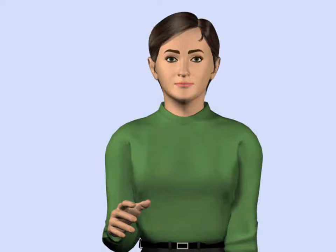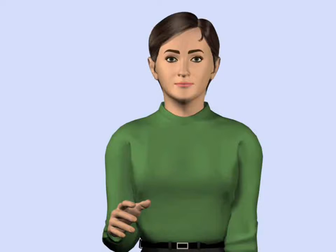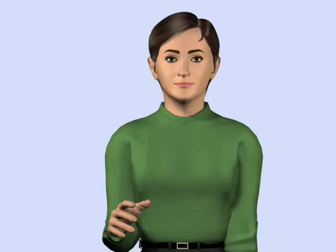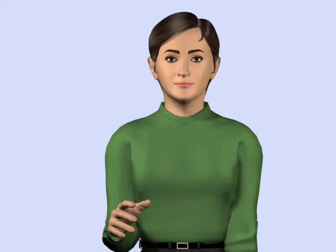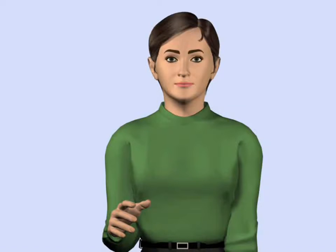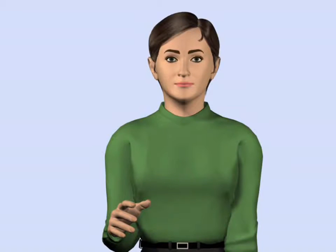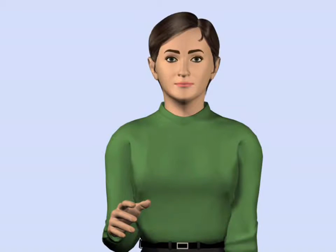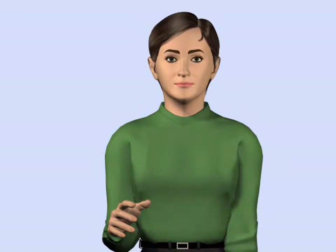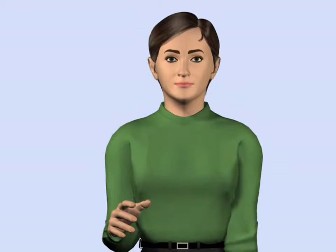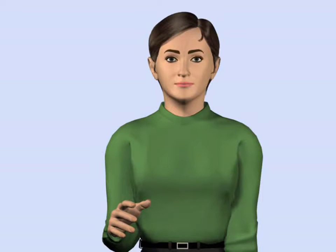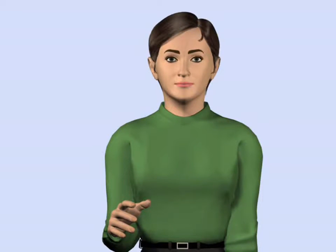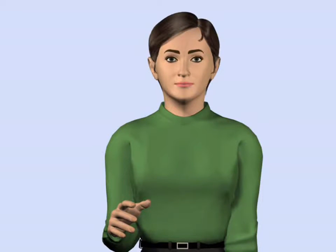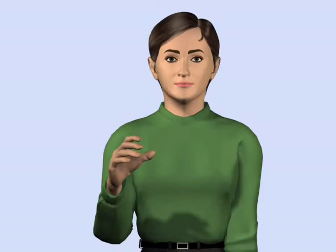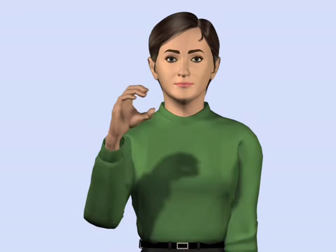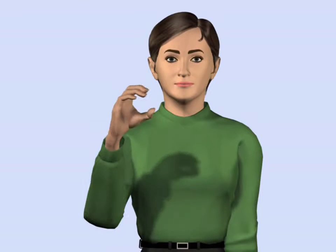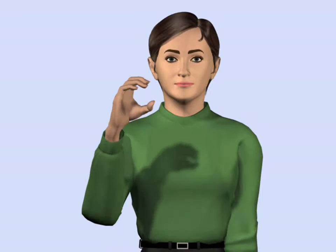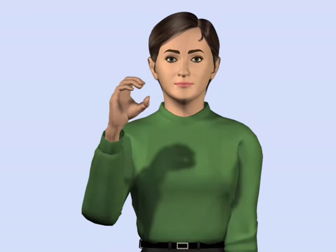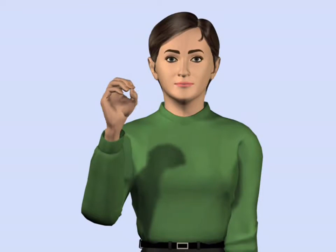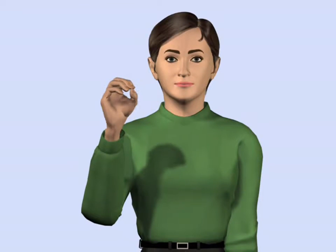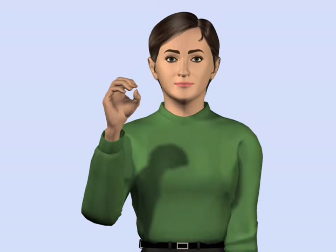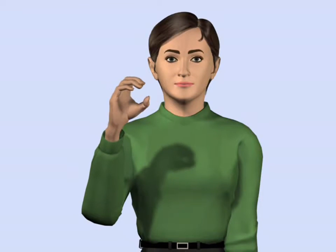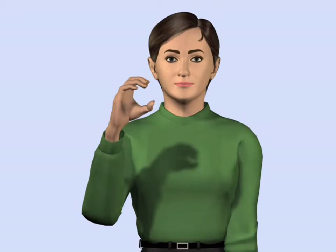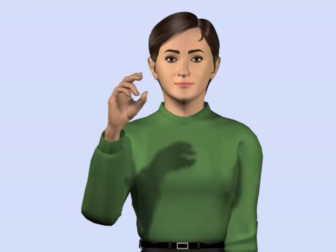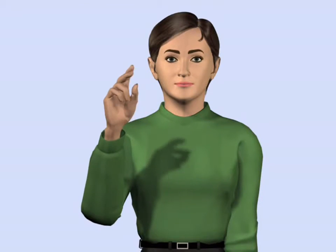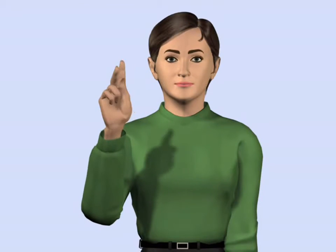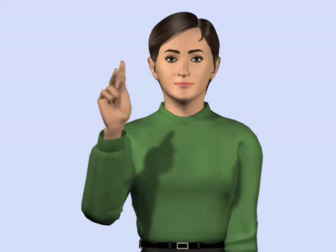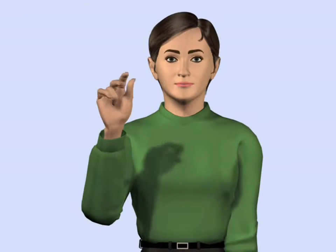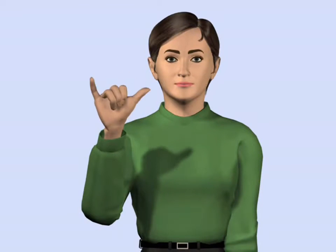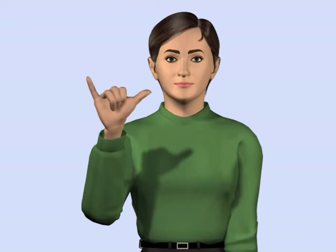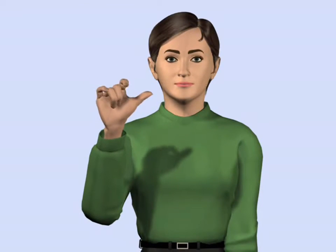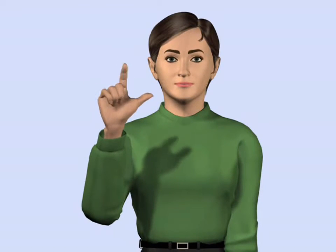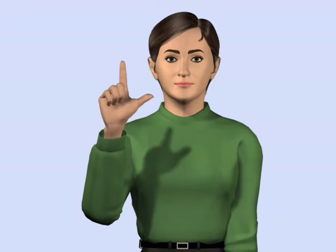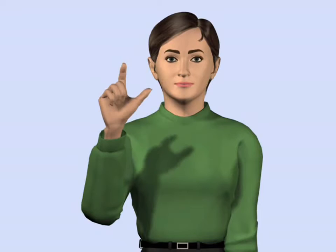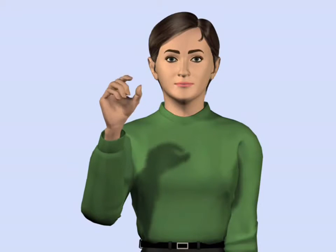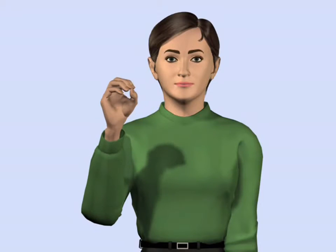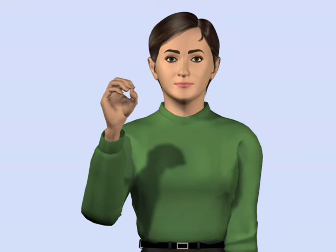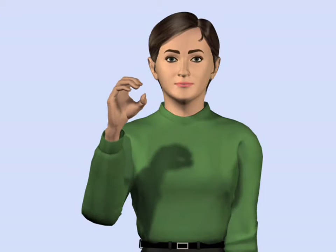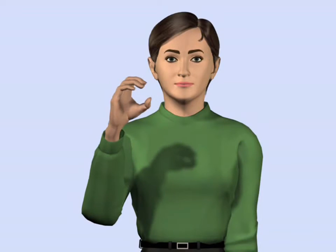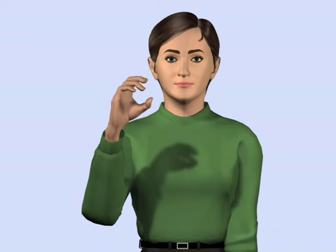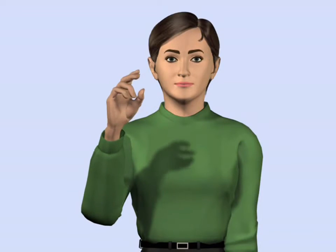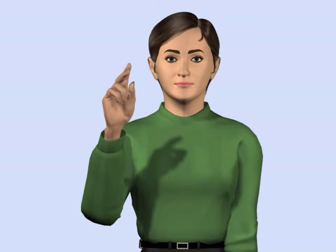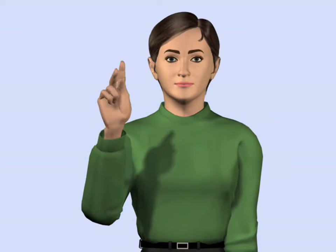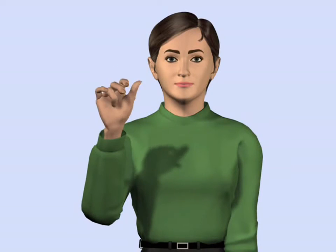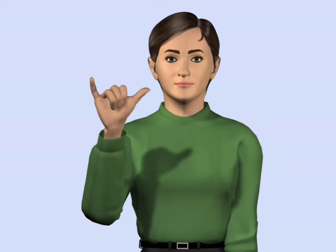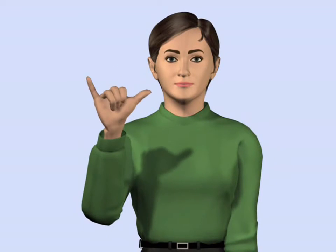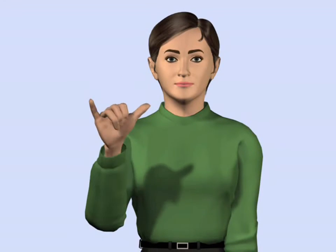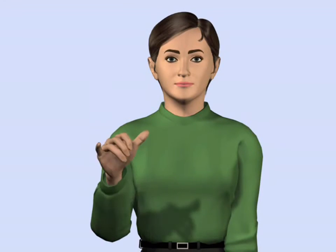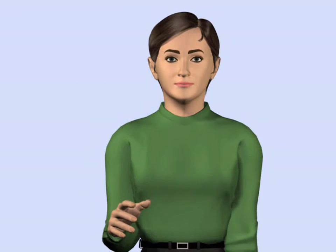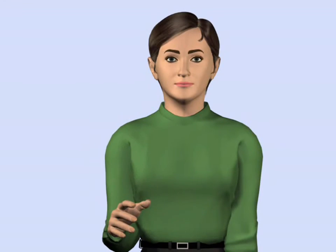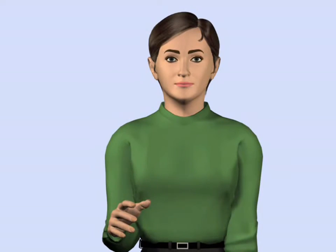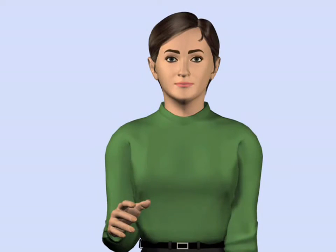cocky locky